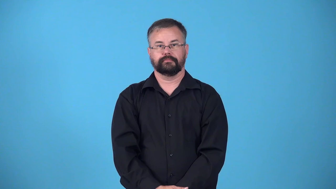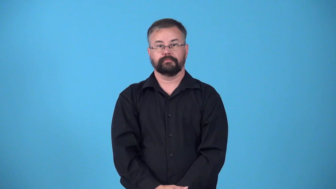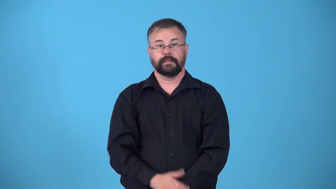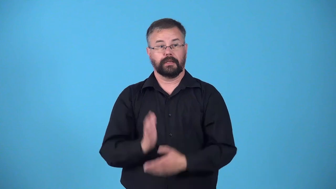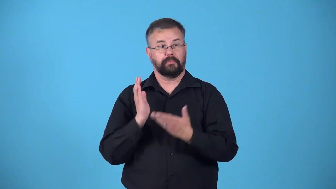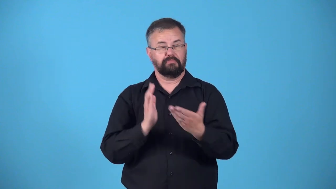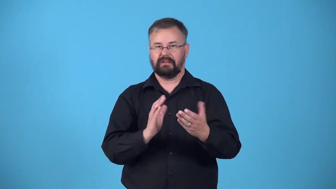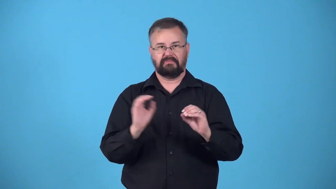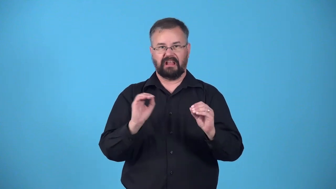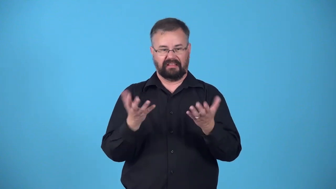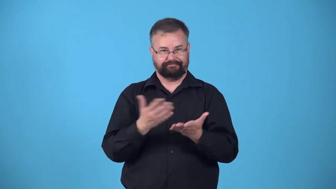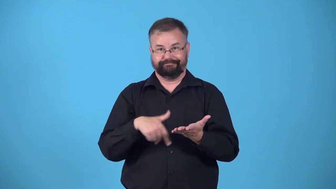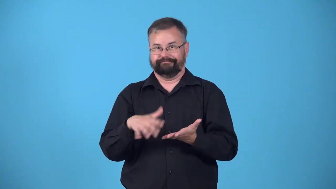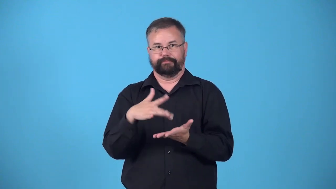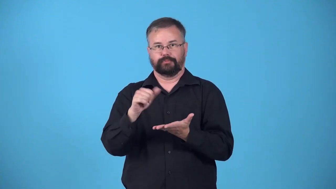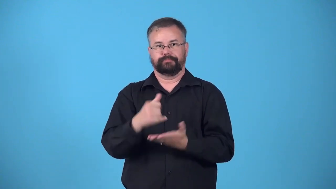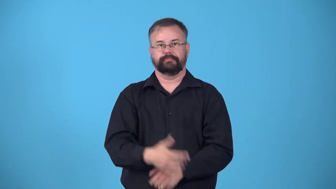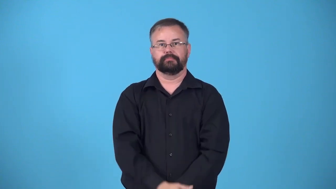empty handed